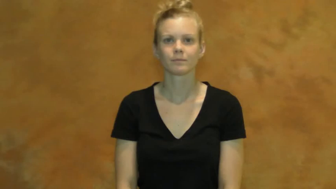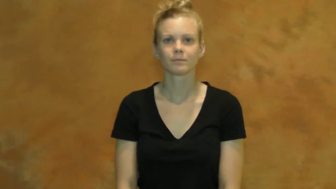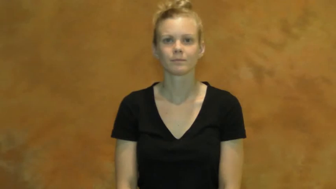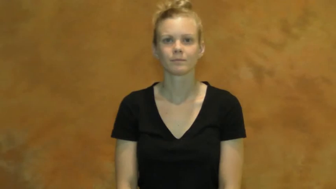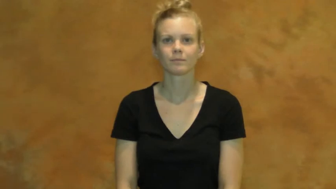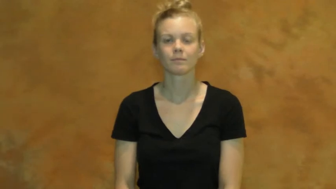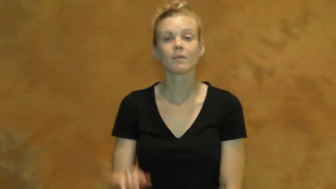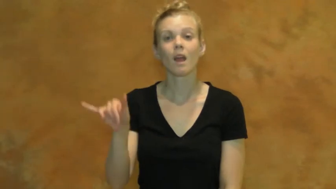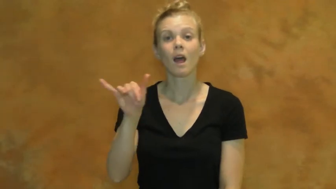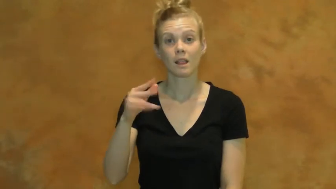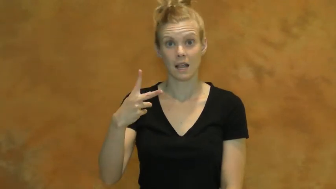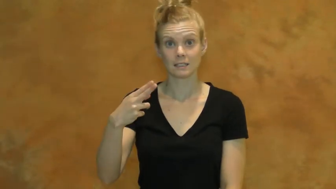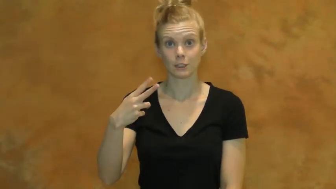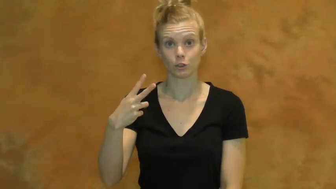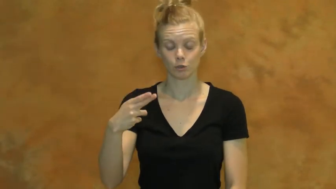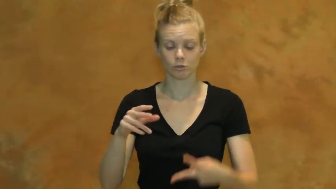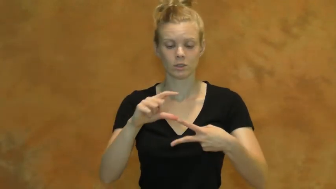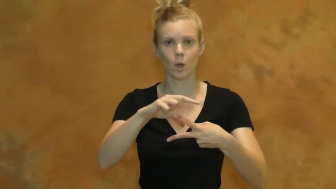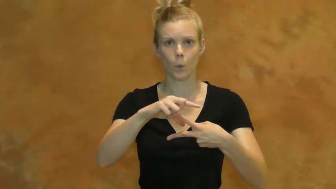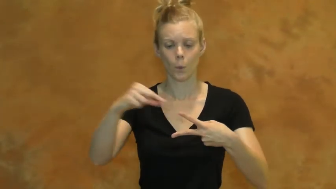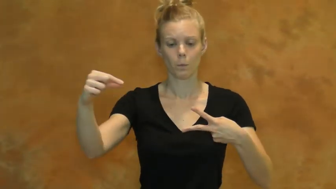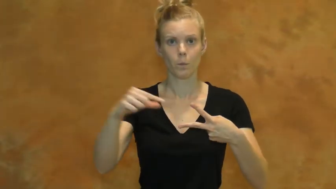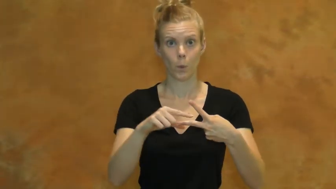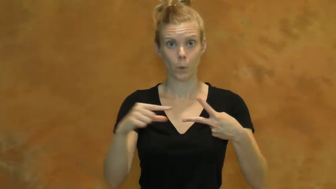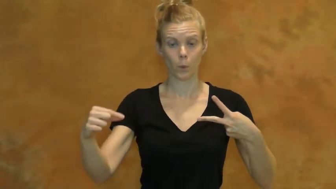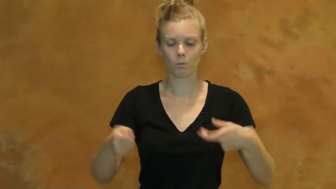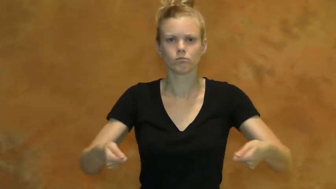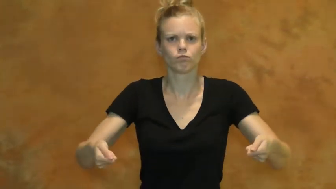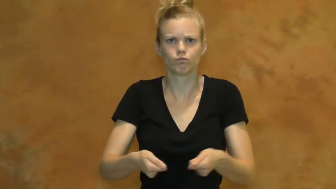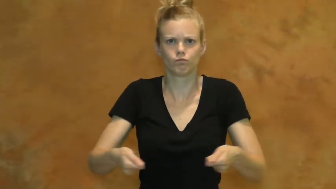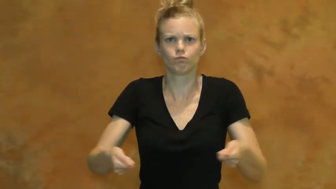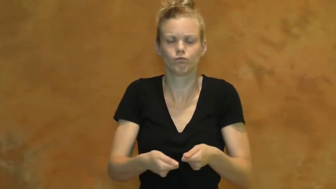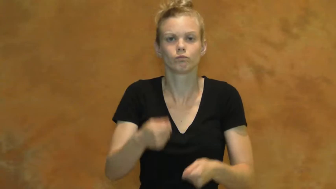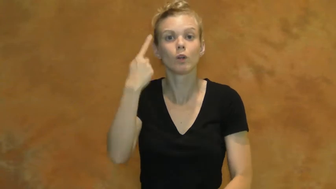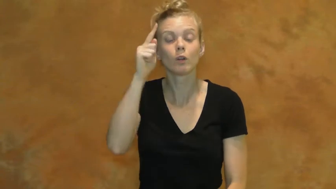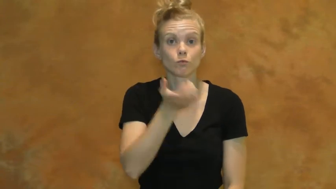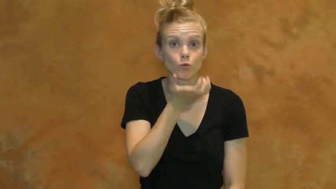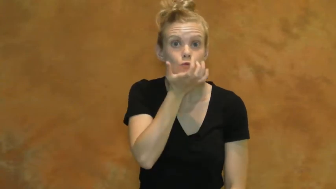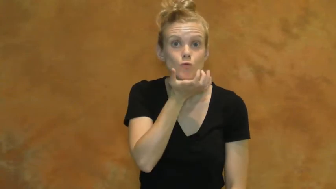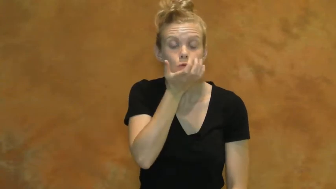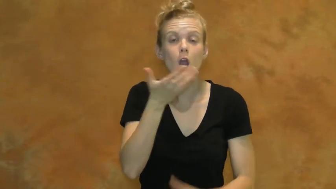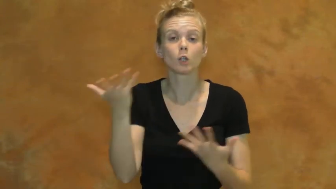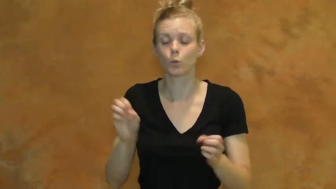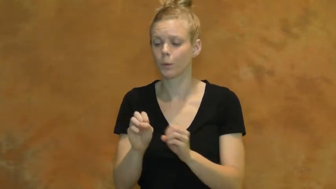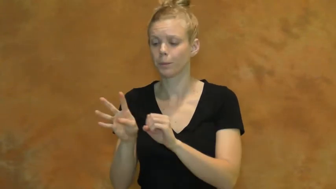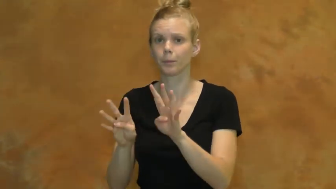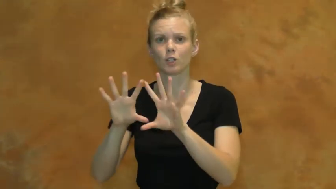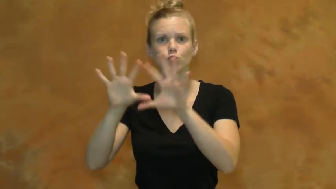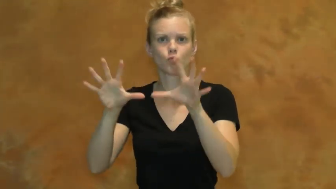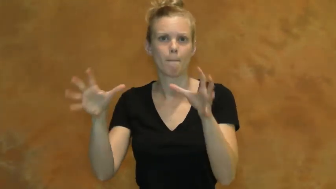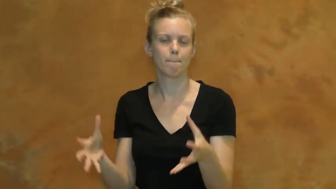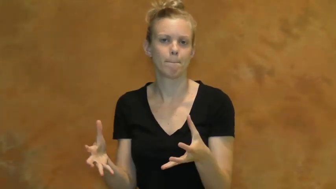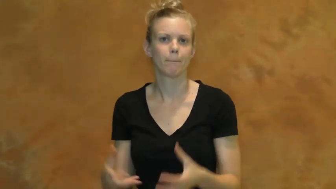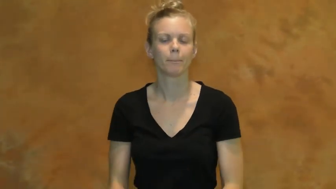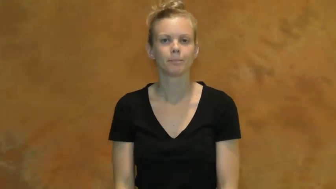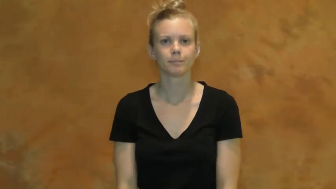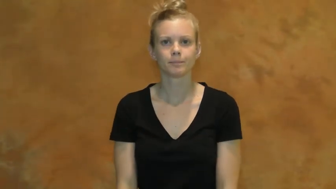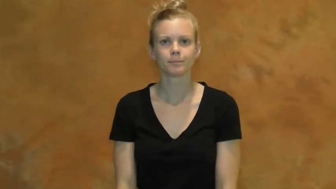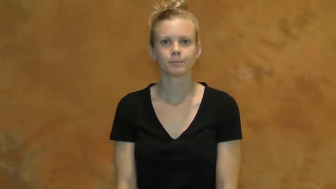clipper